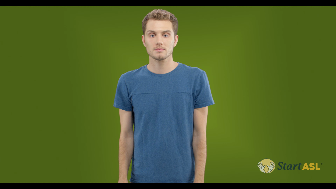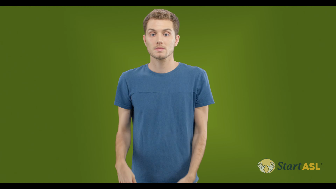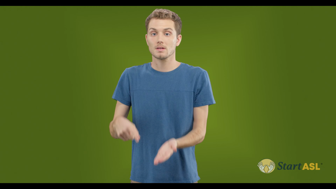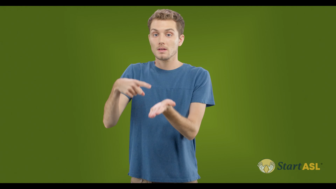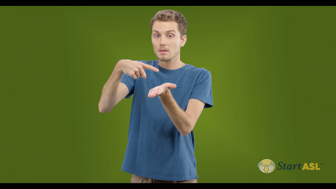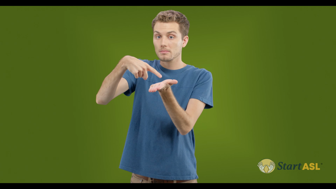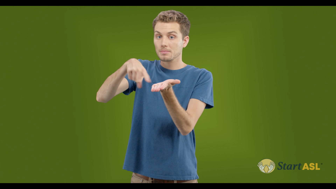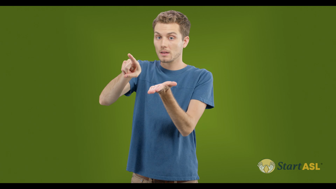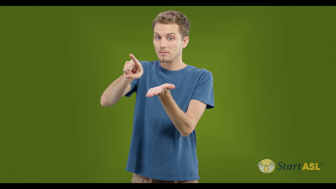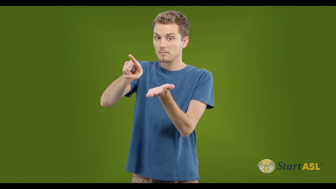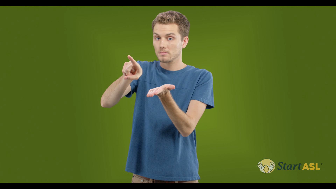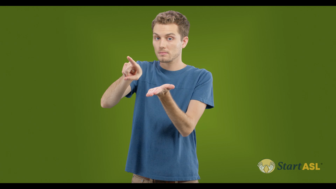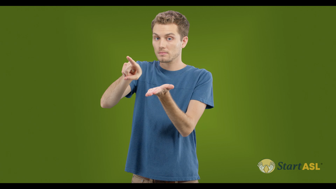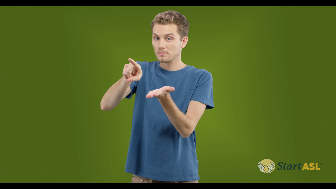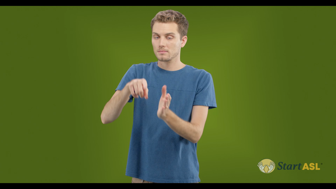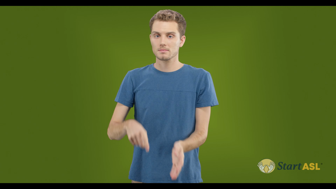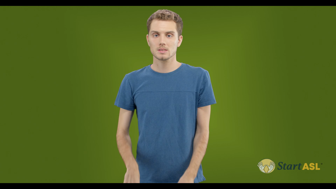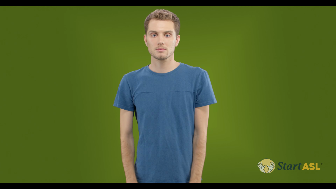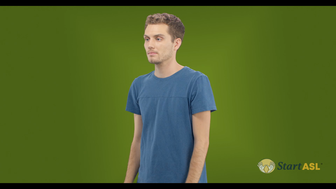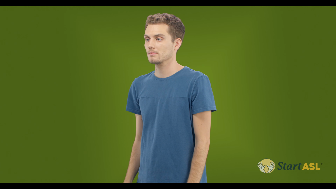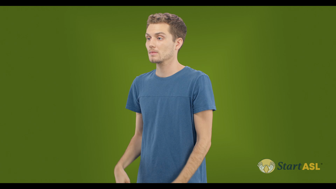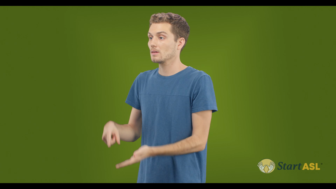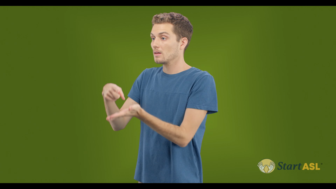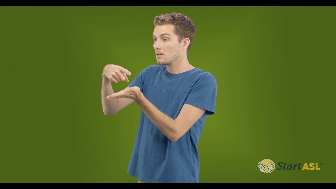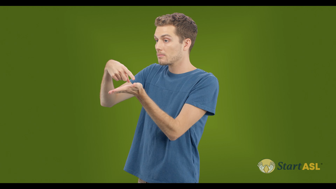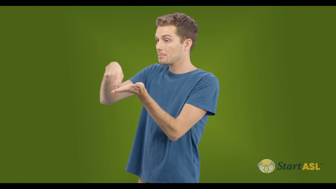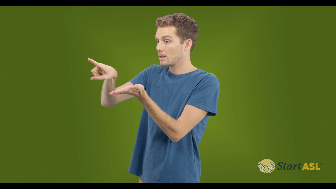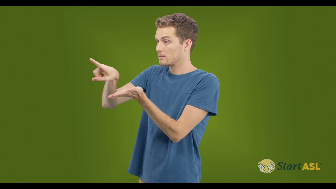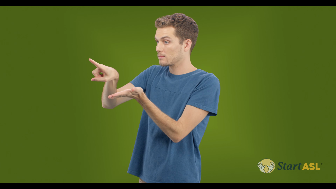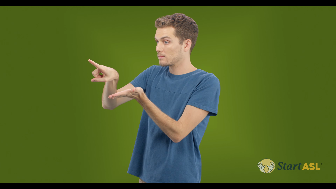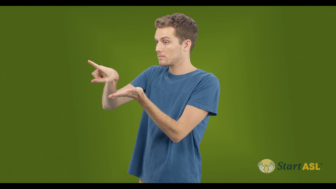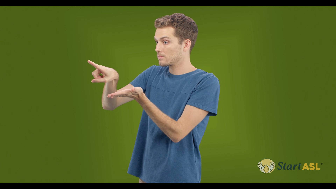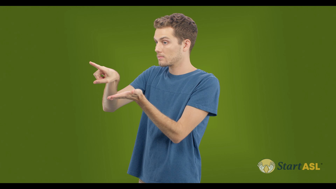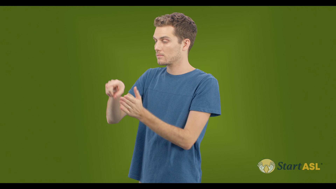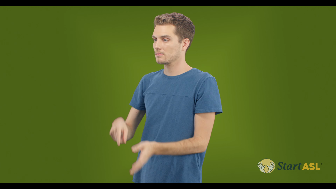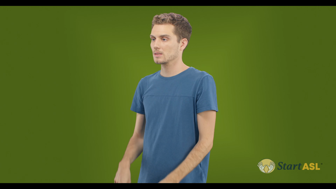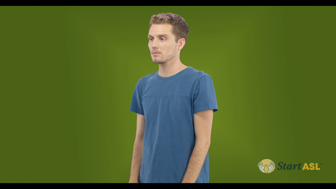pay